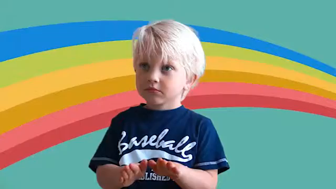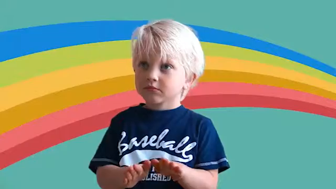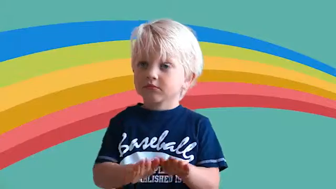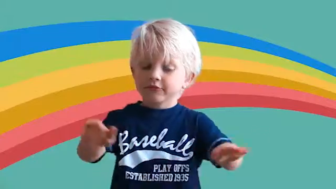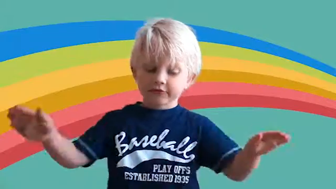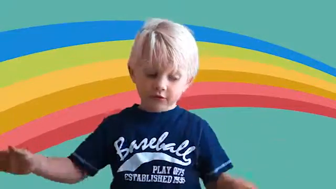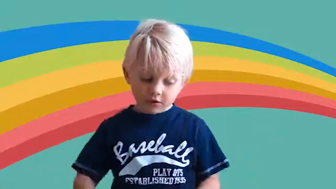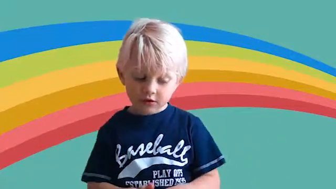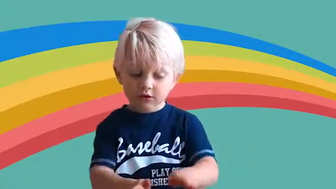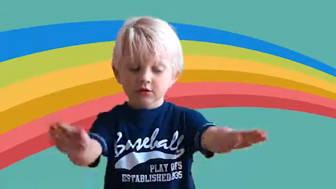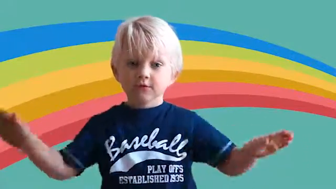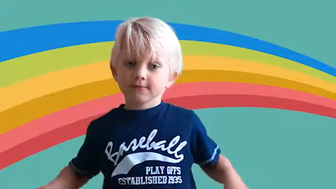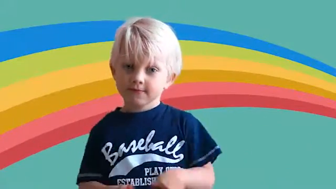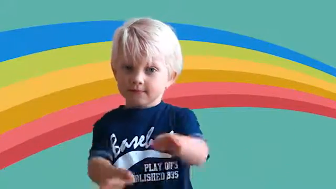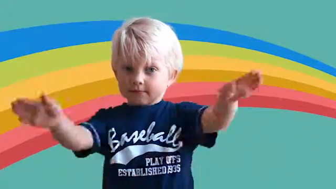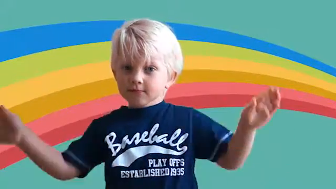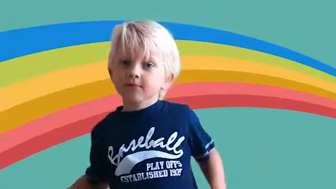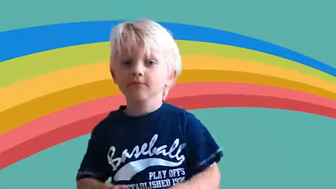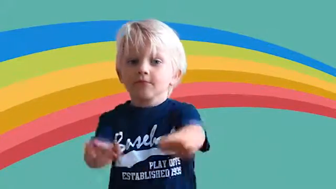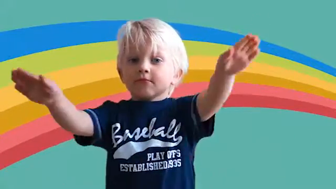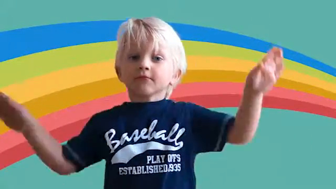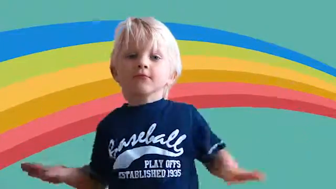Swimming